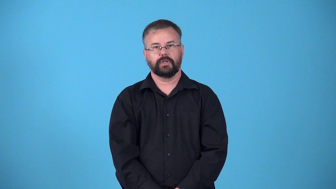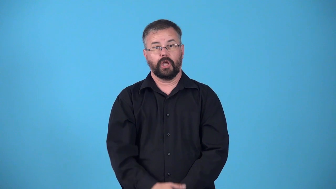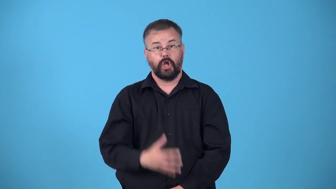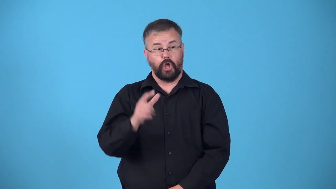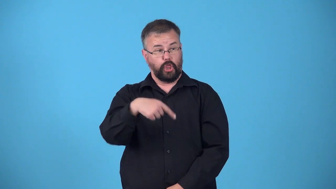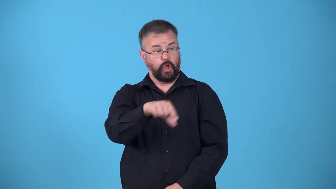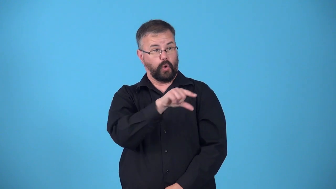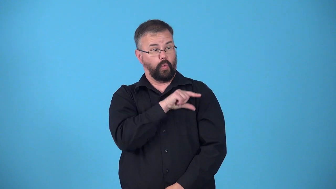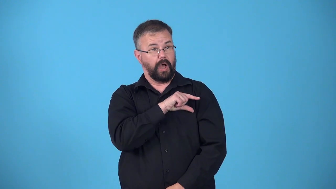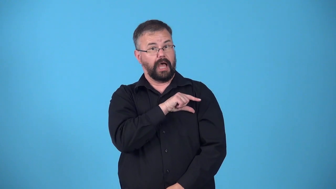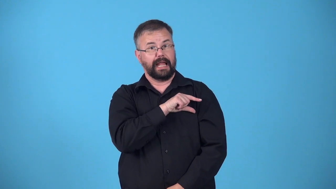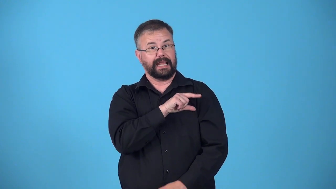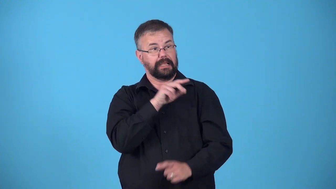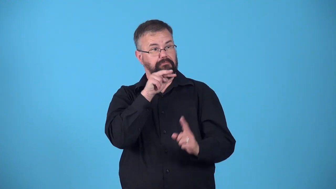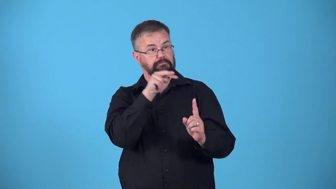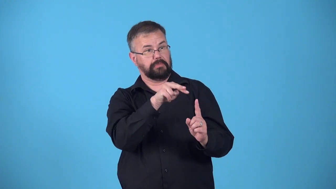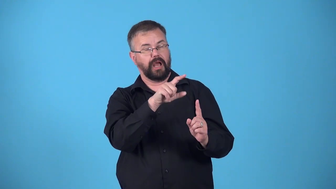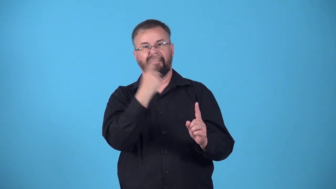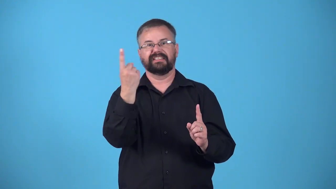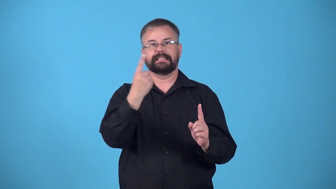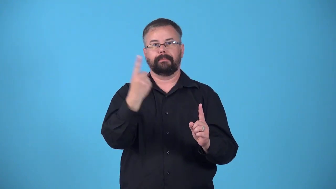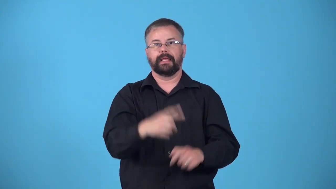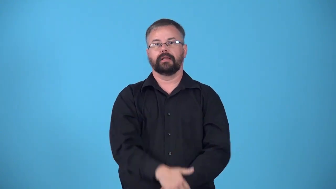face